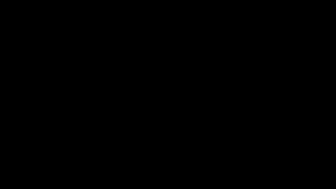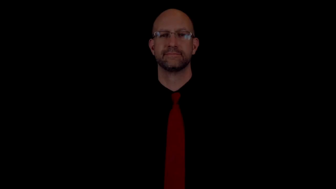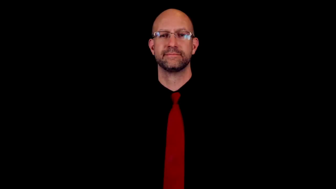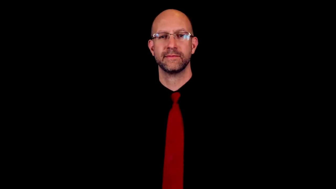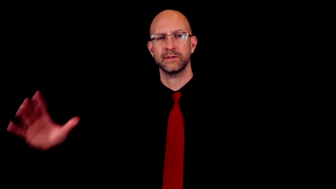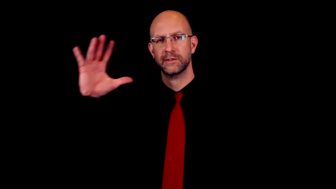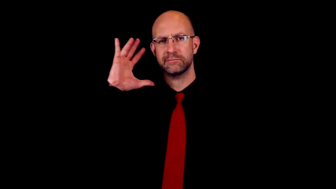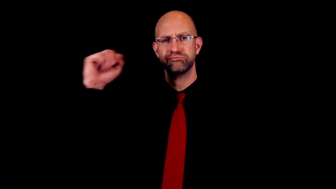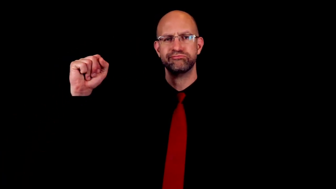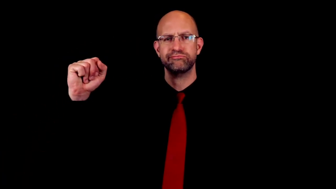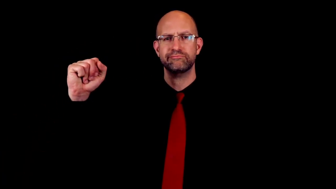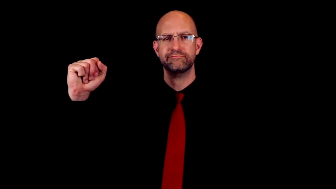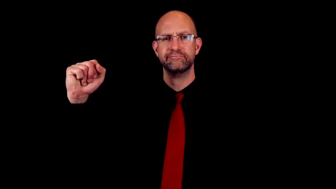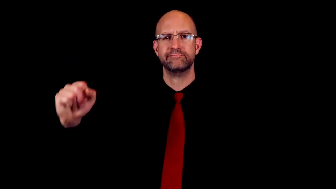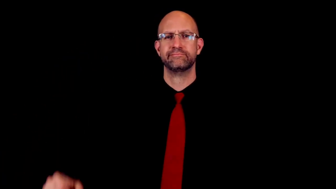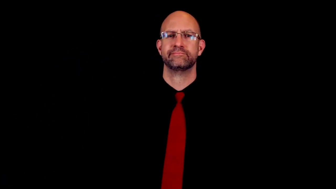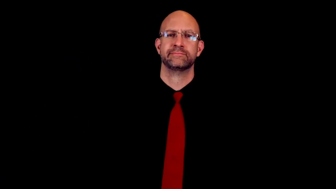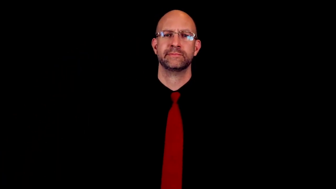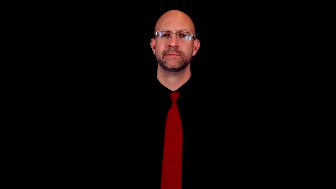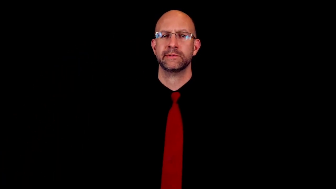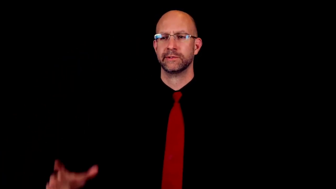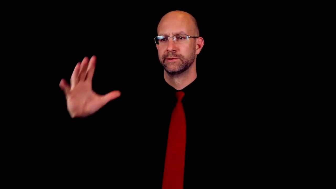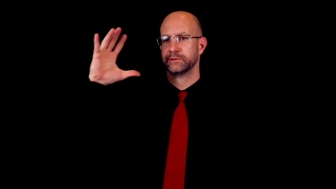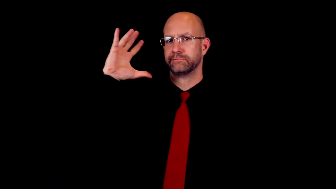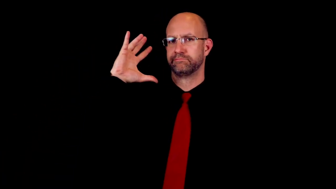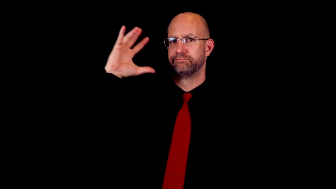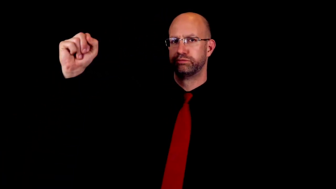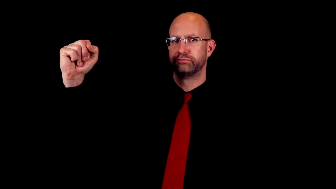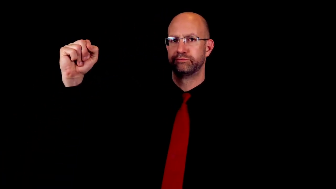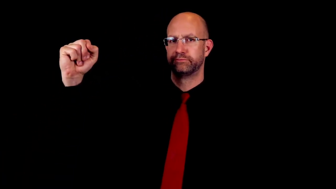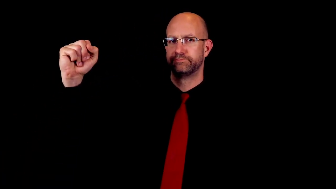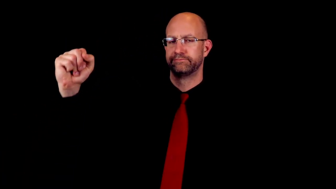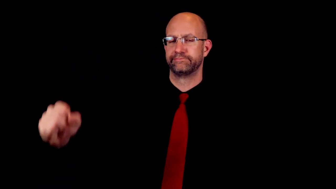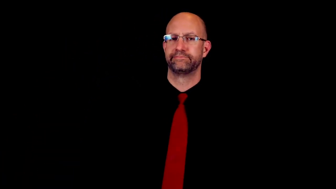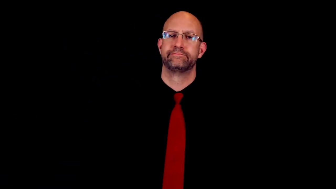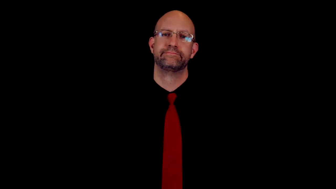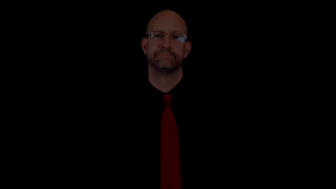LEAVE